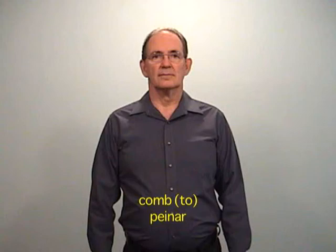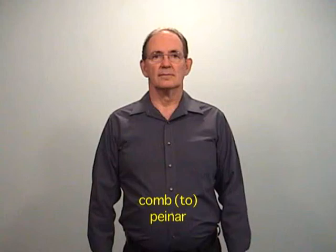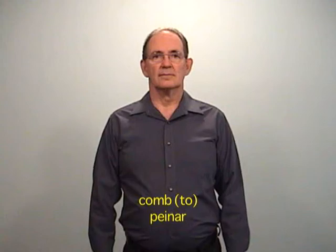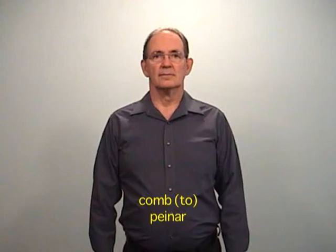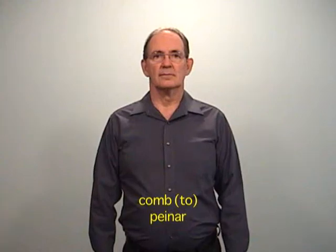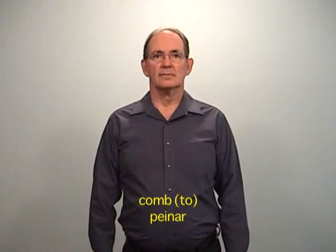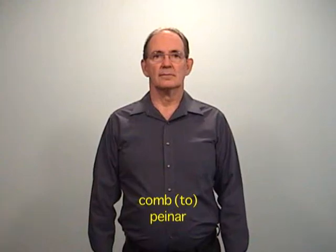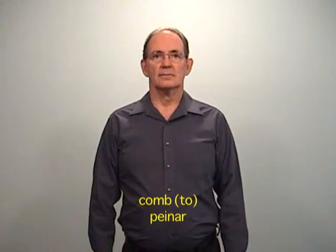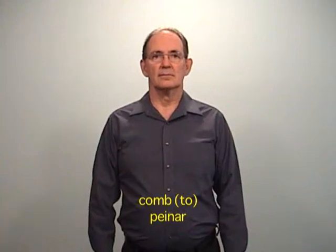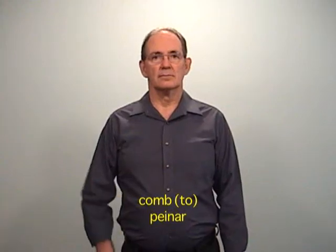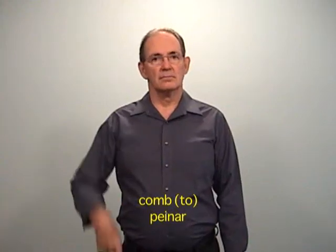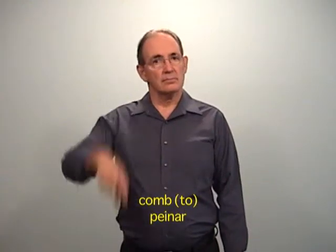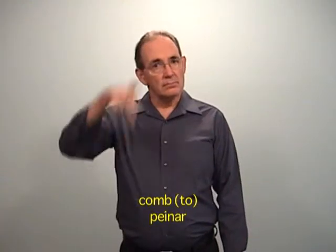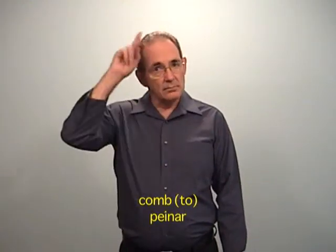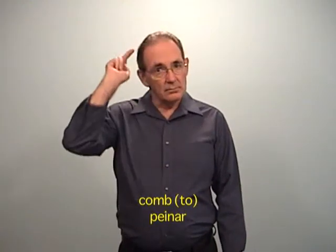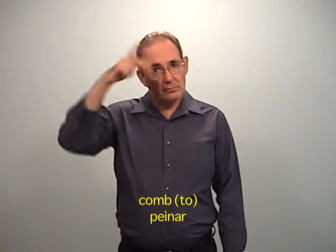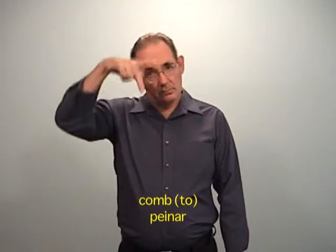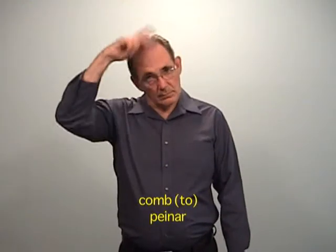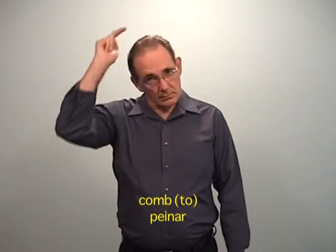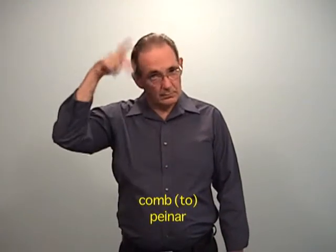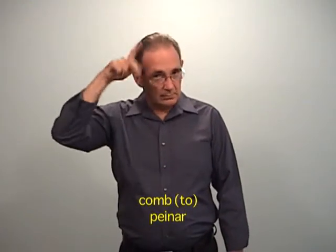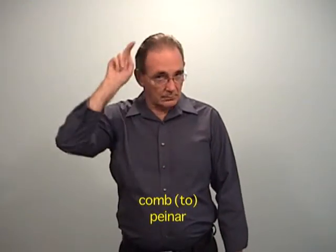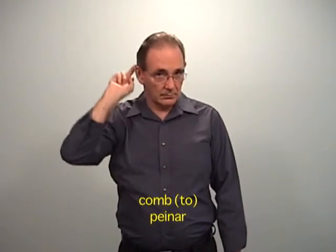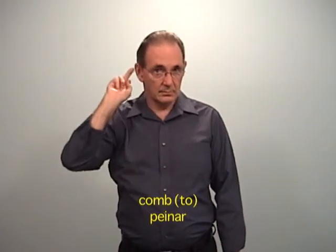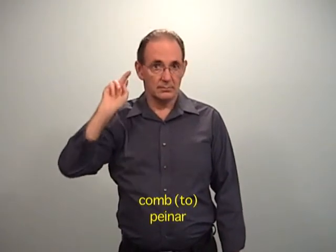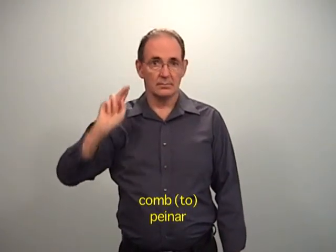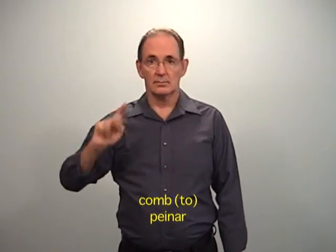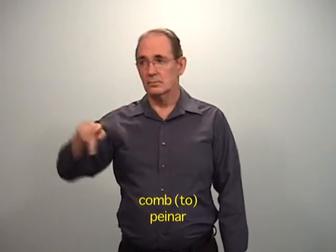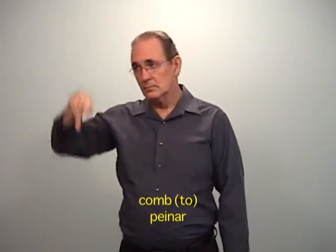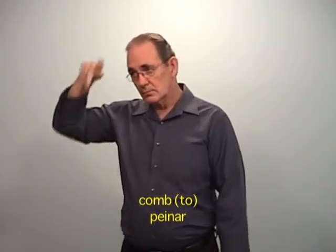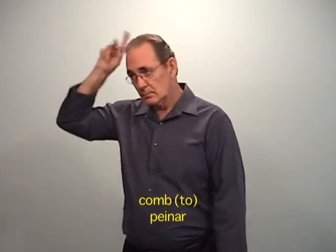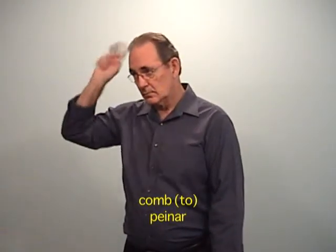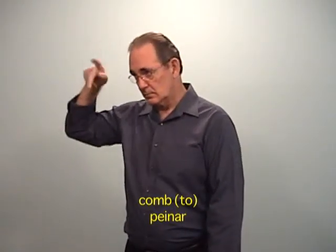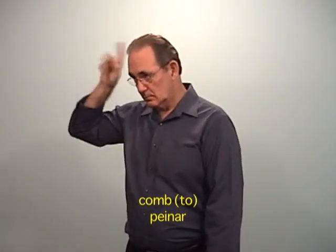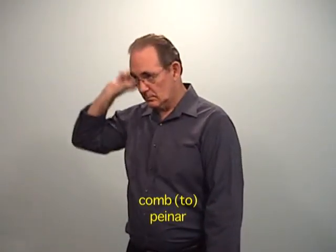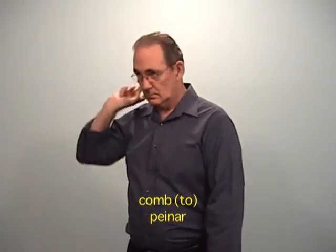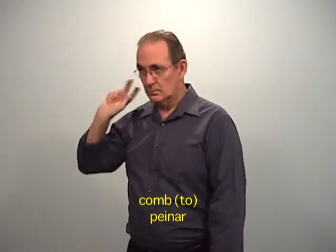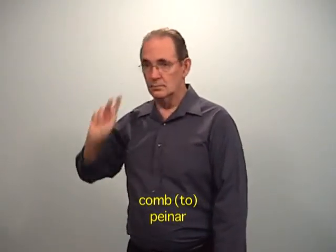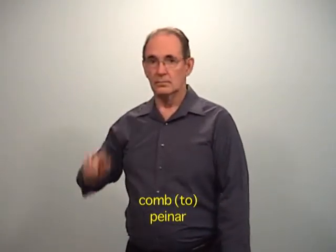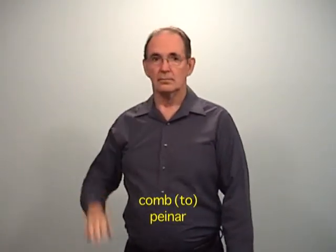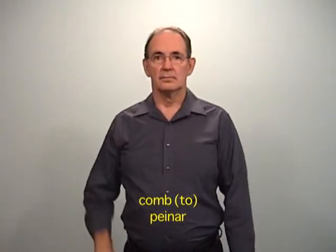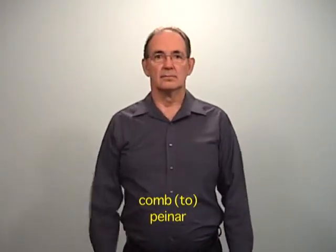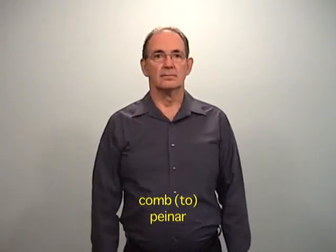Comb (to)